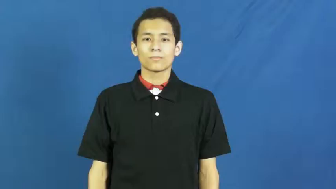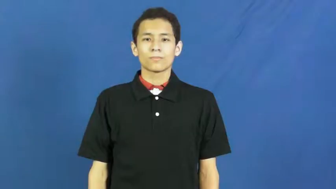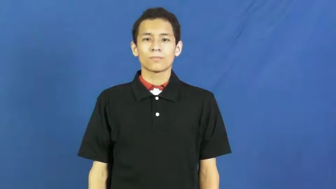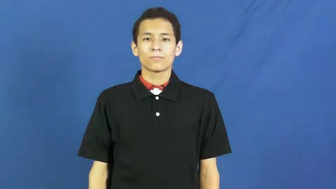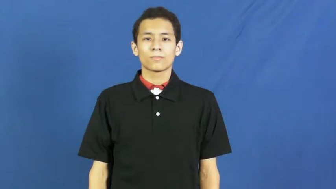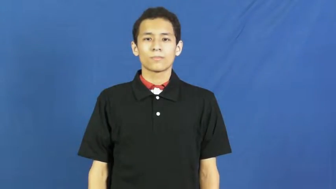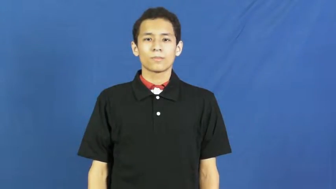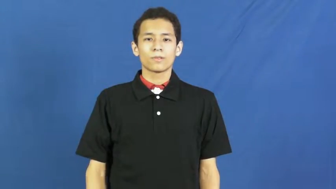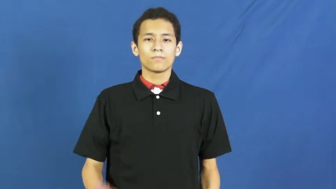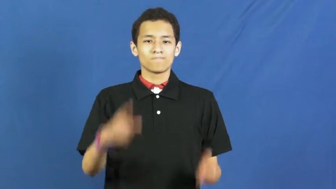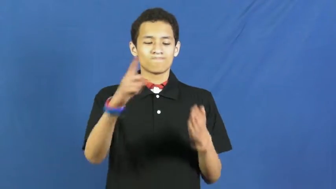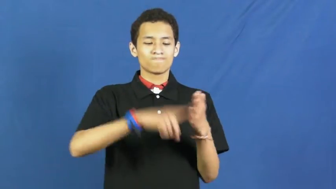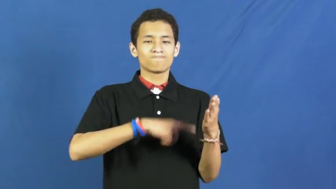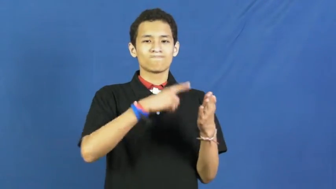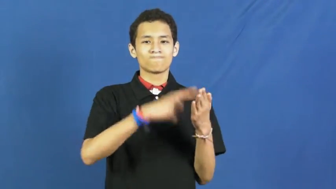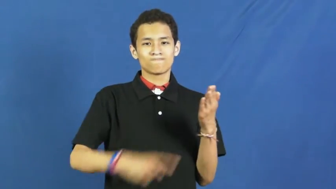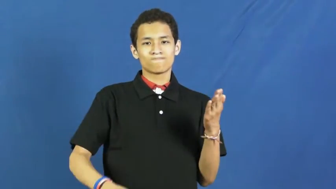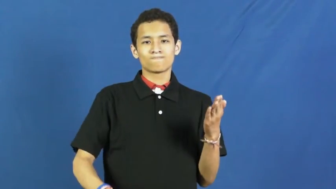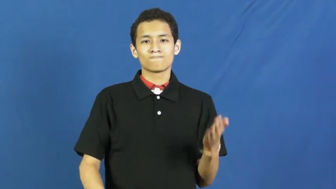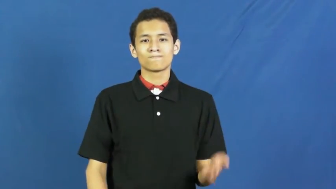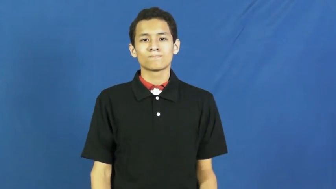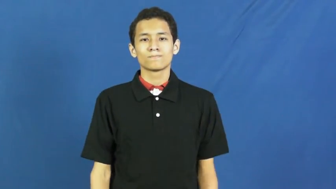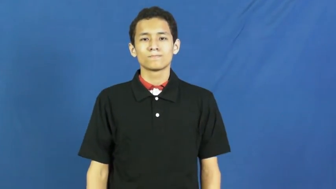strike out,mark out-pencil